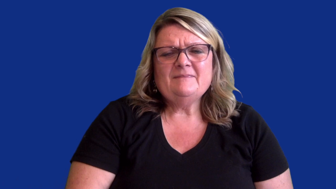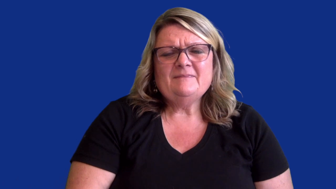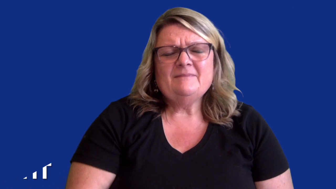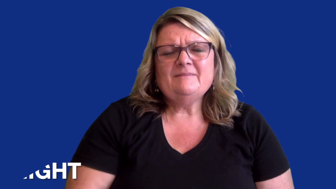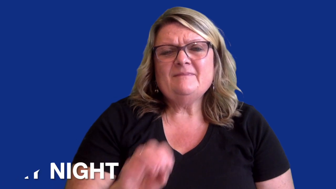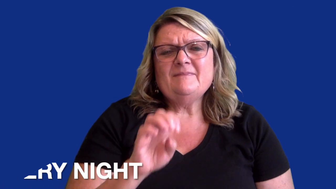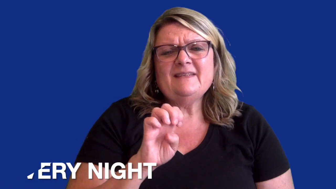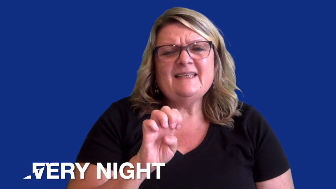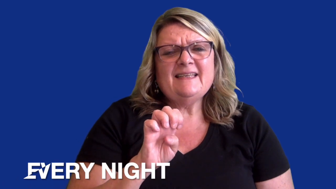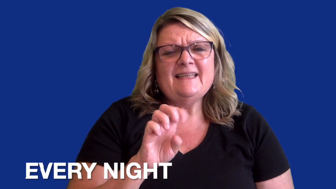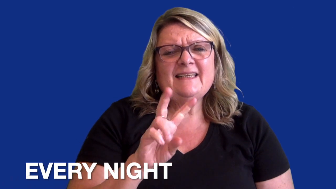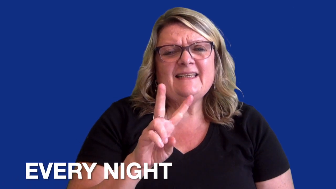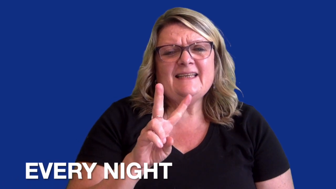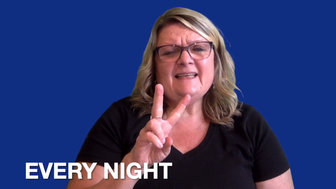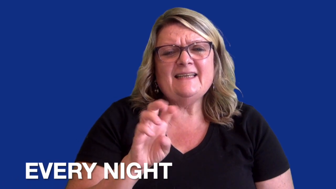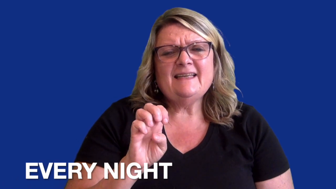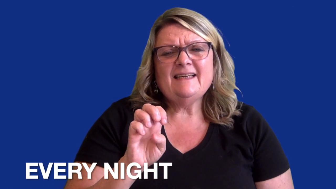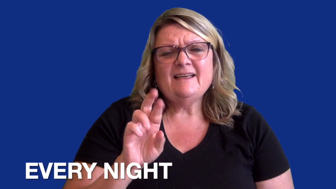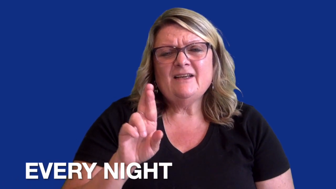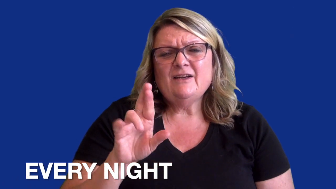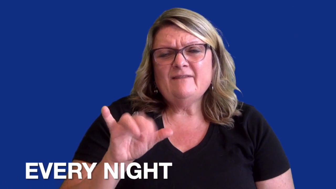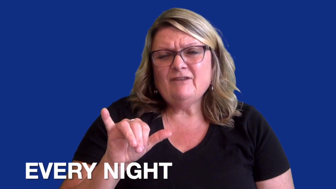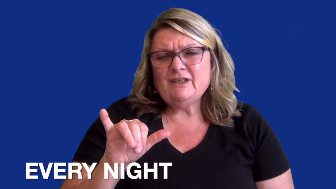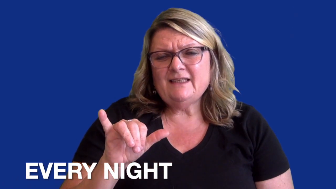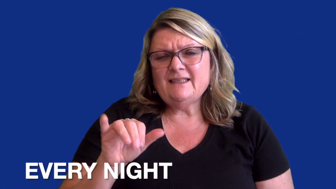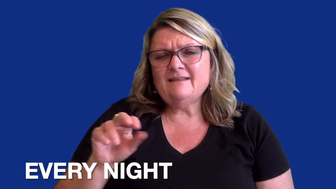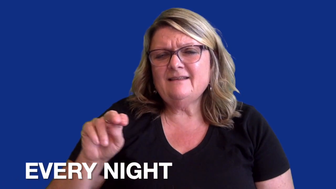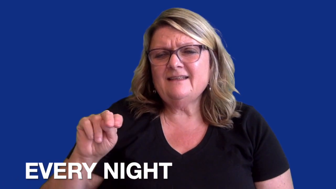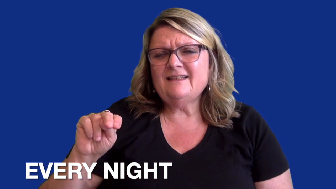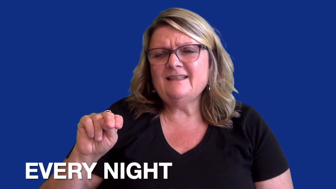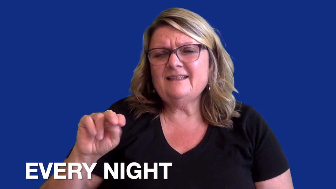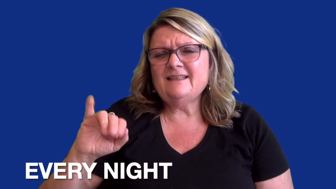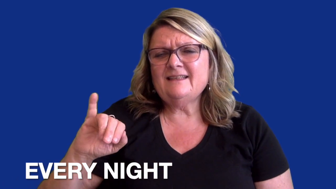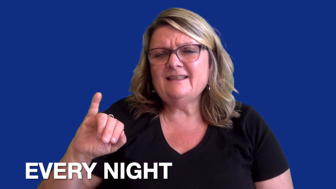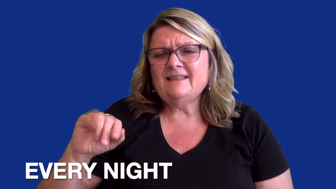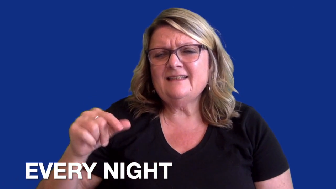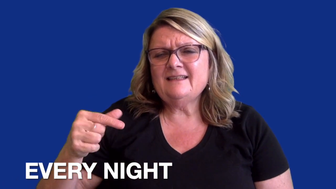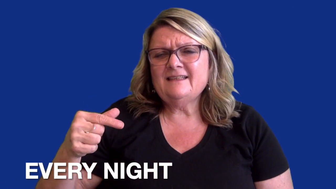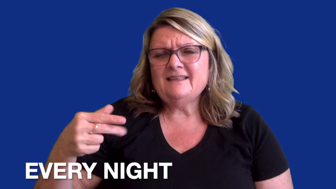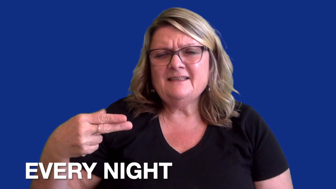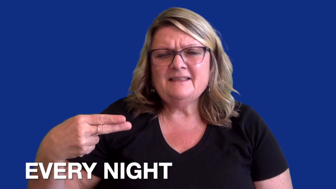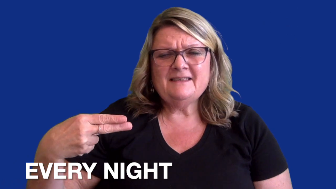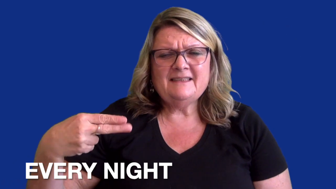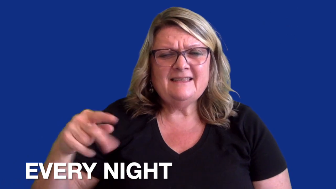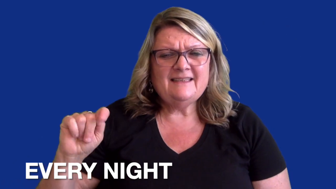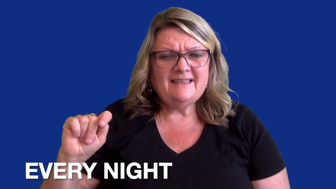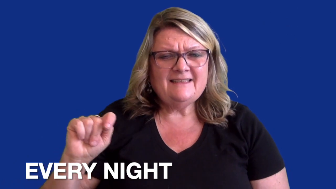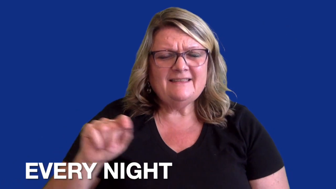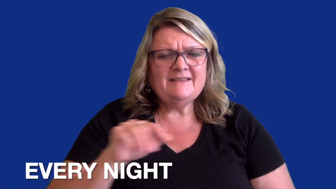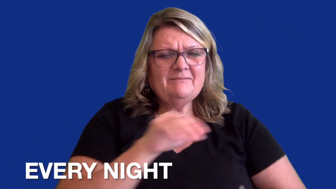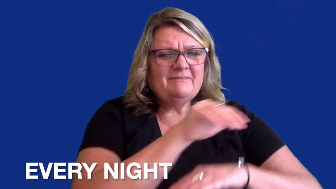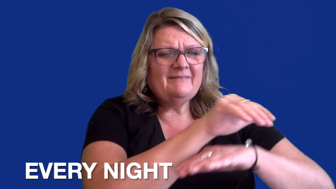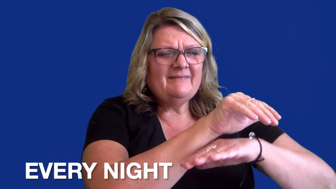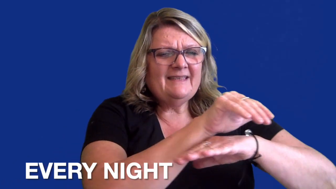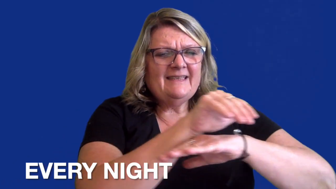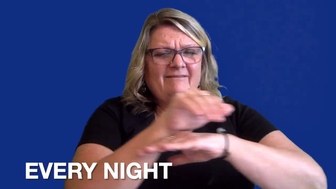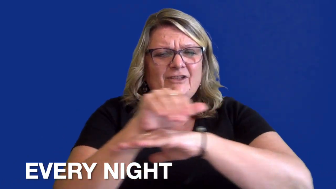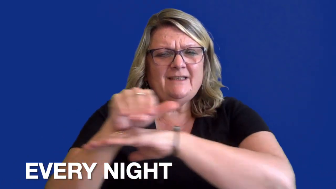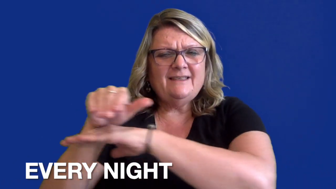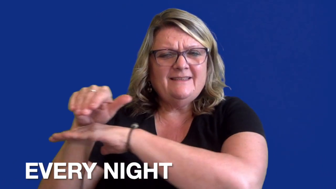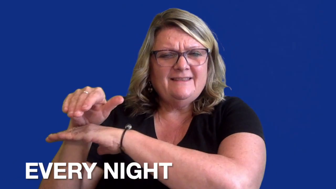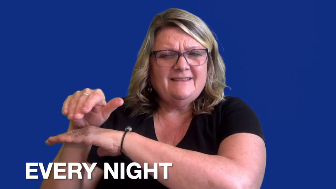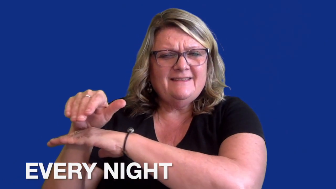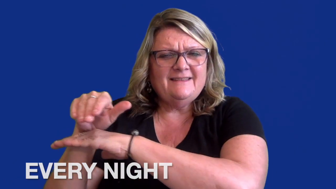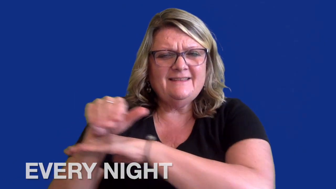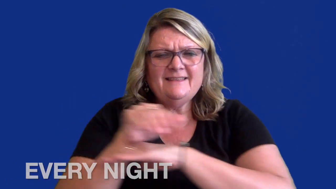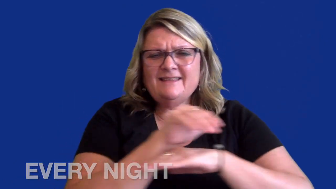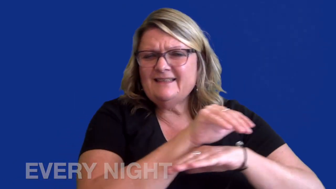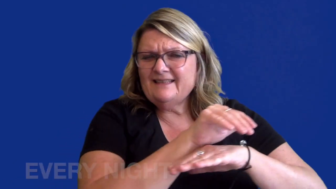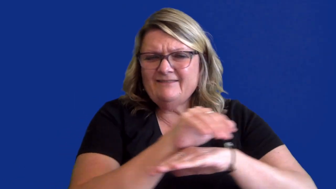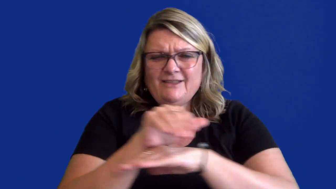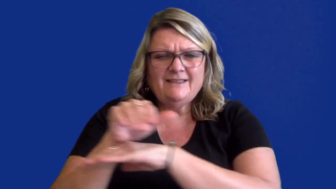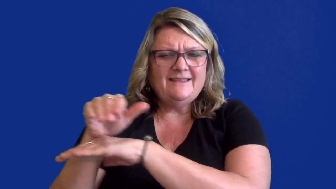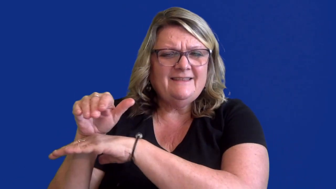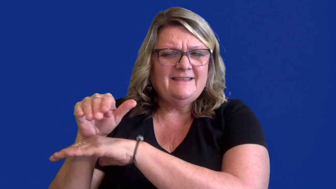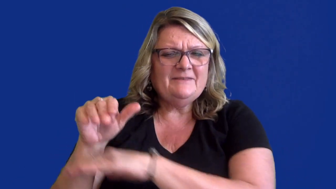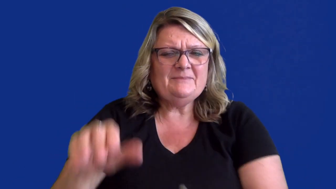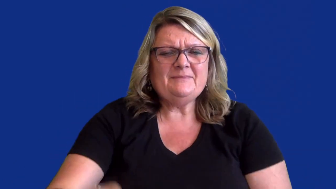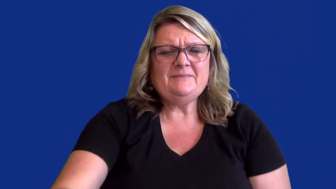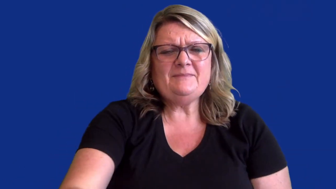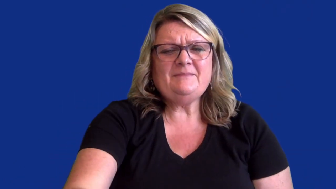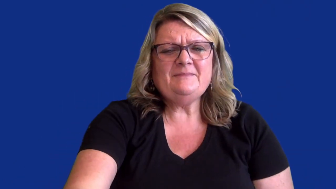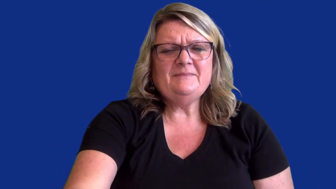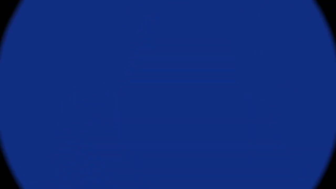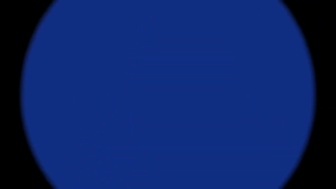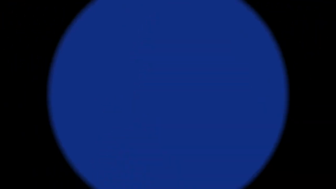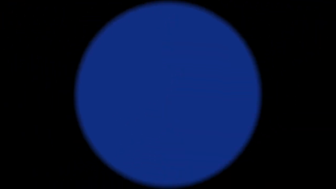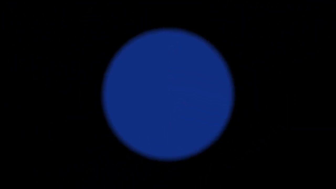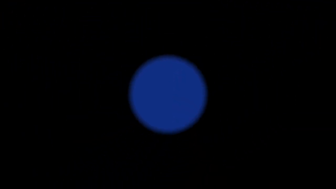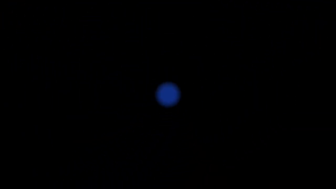EVERY NIGHT